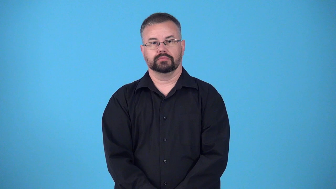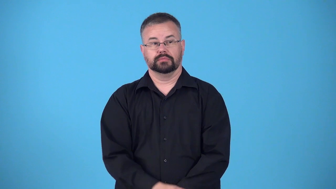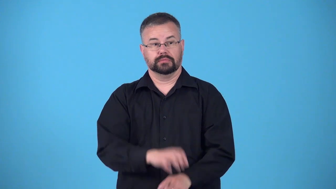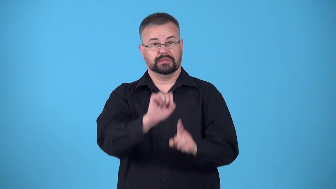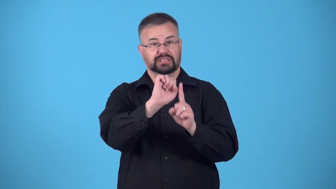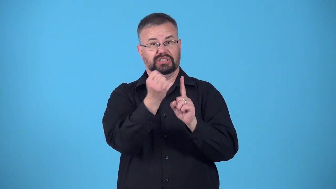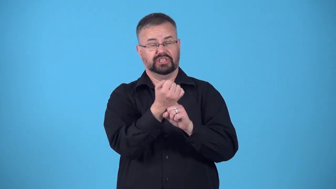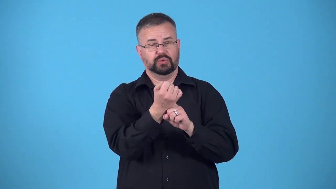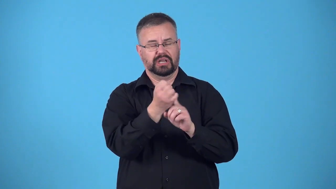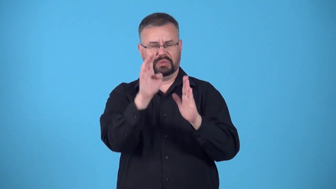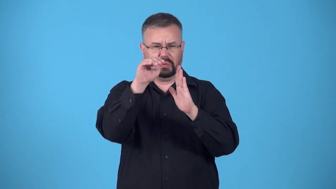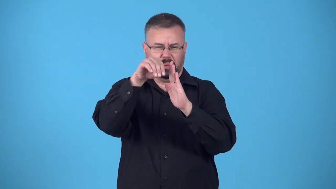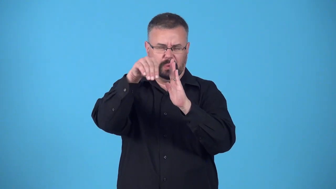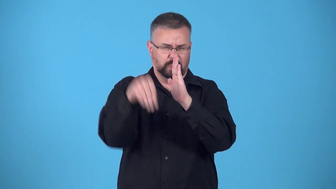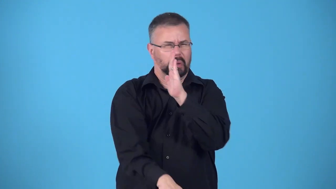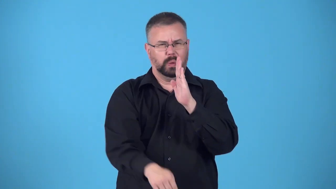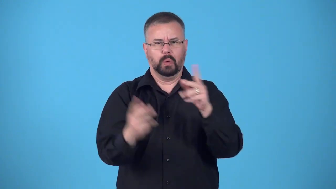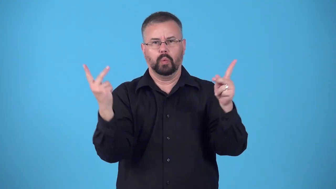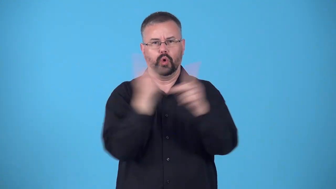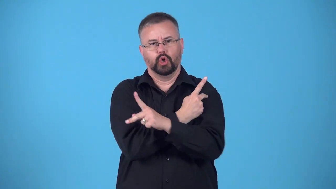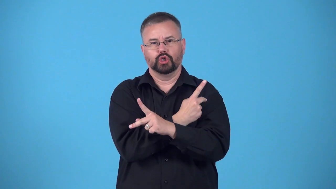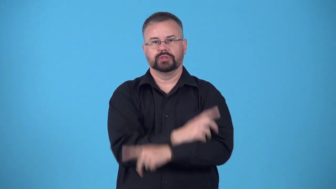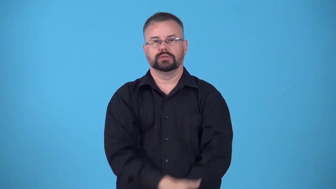spiral down